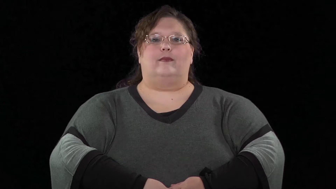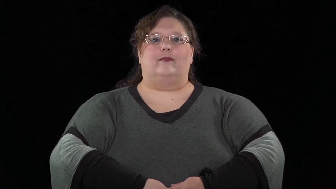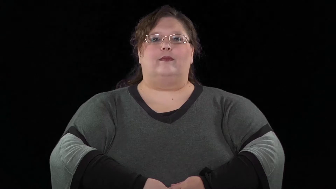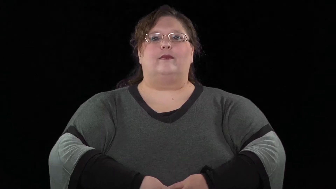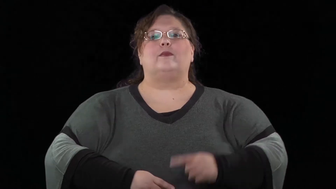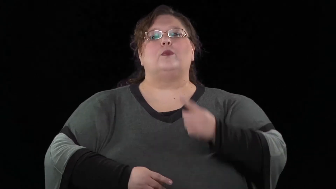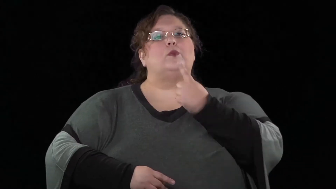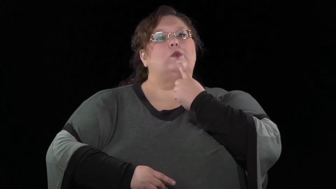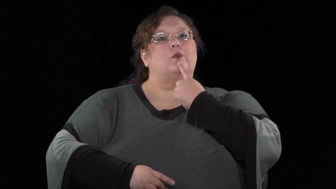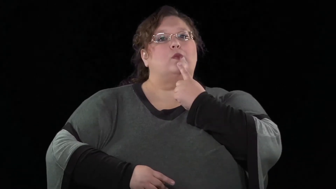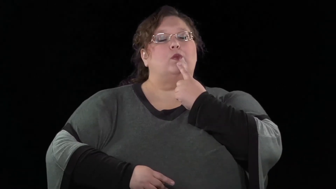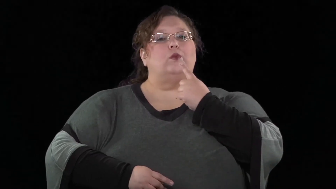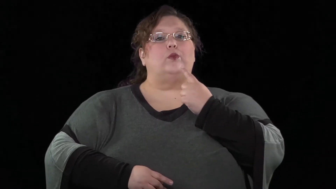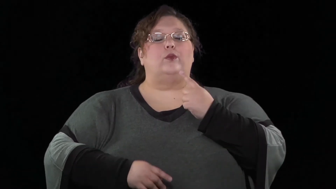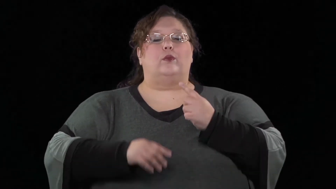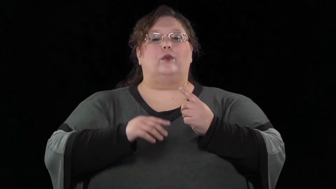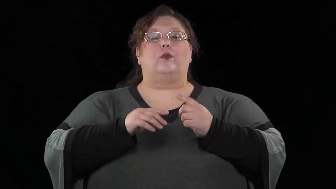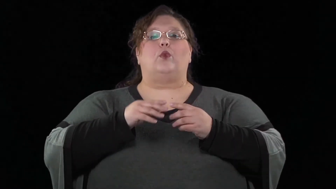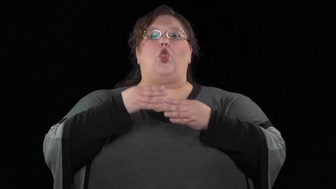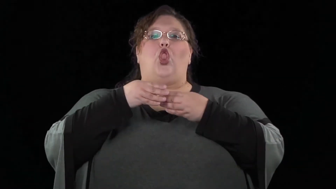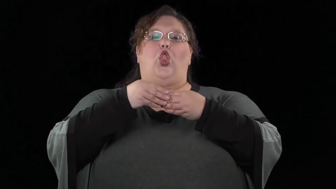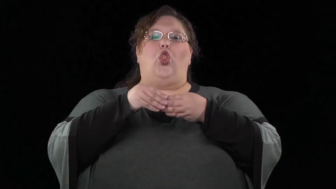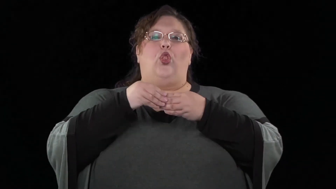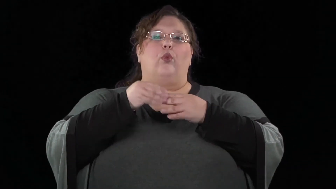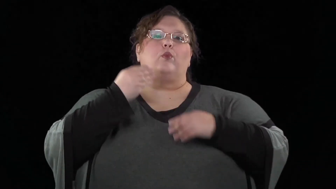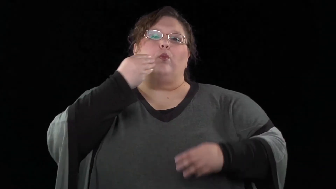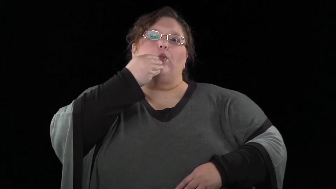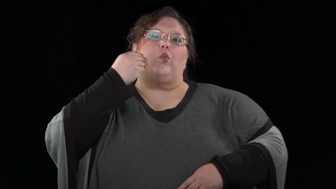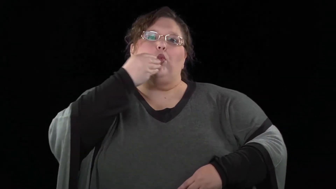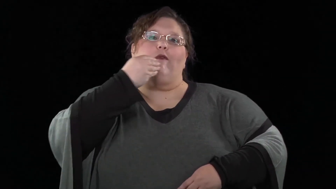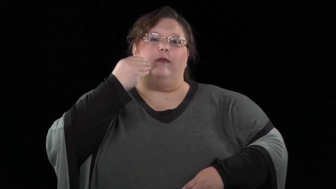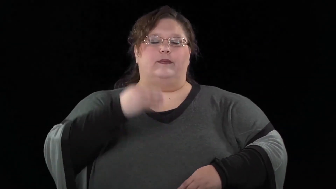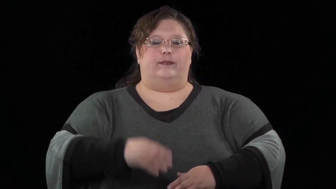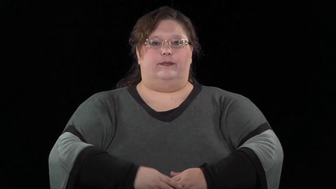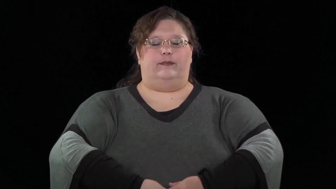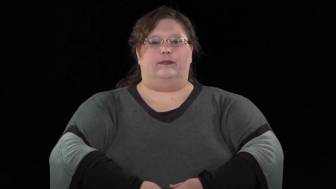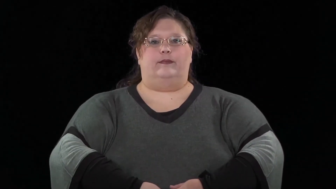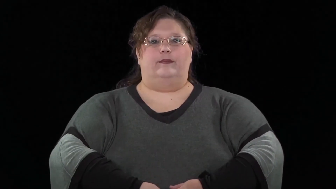Loose tooth